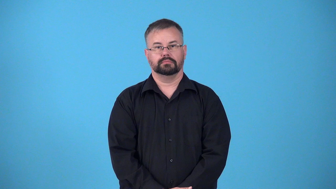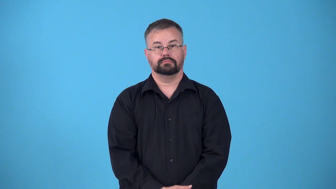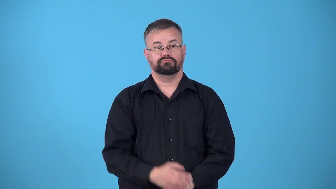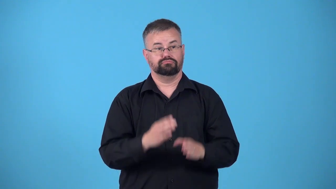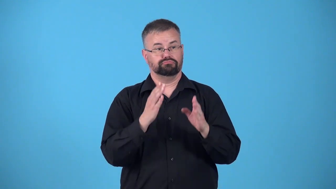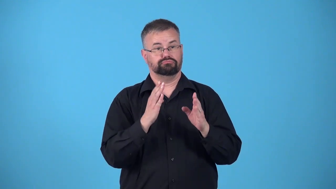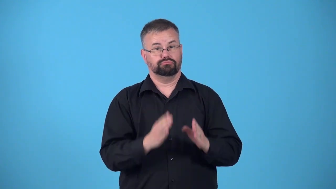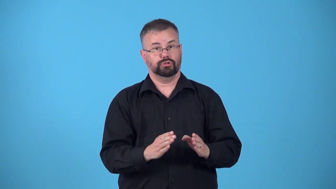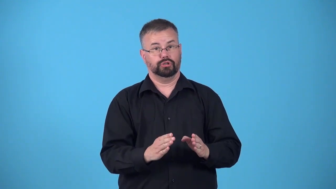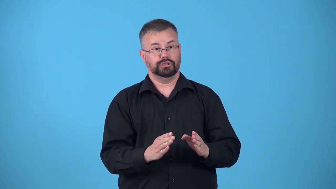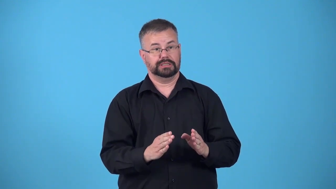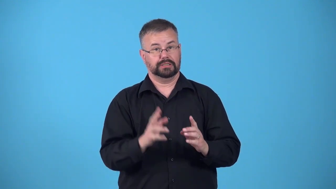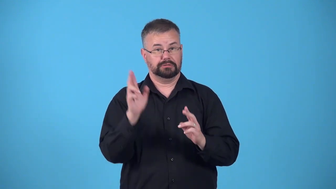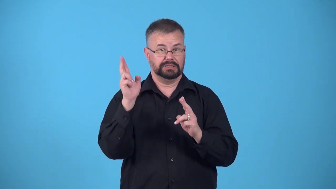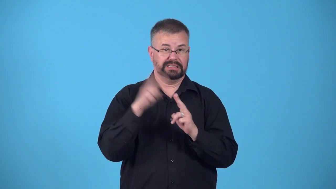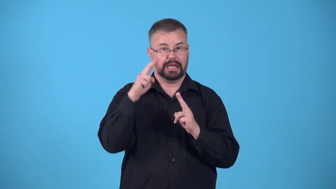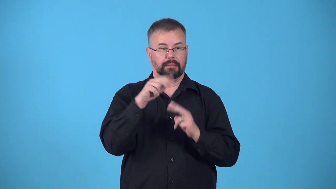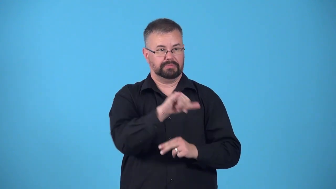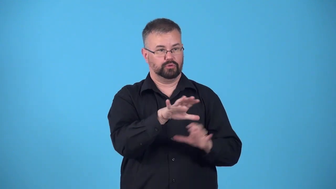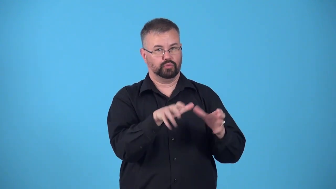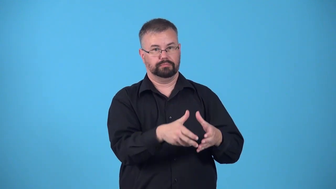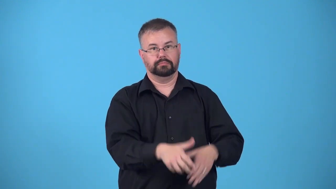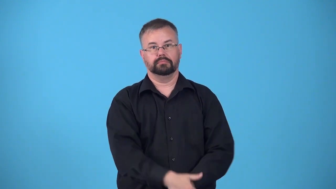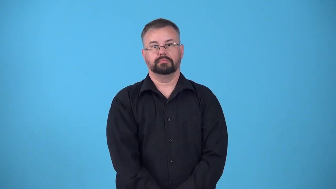top dog